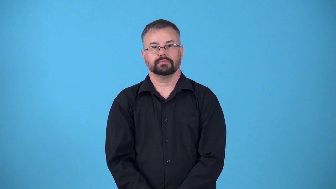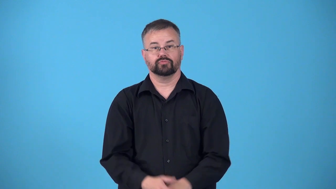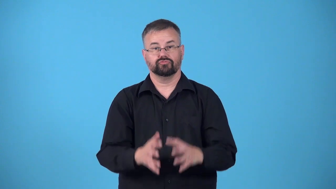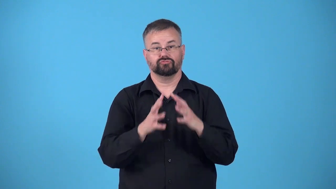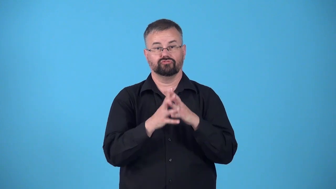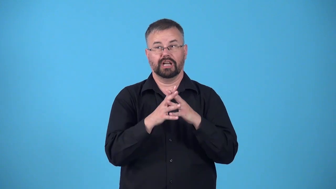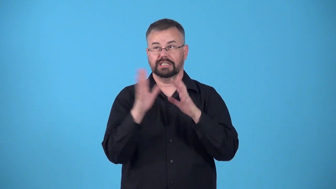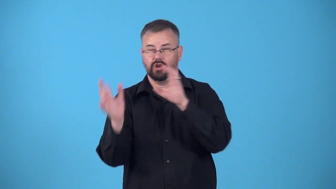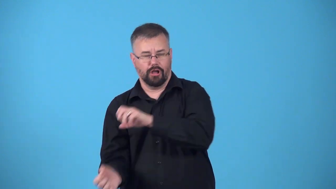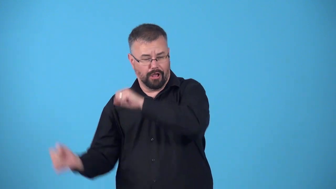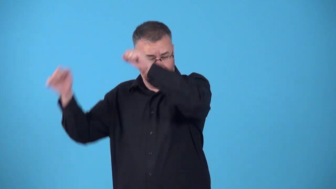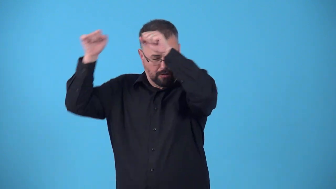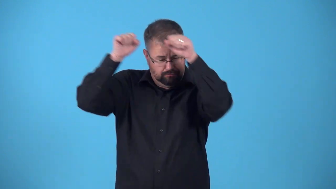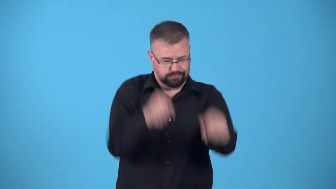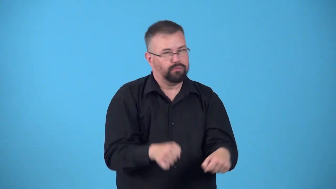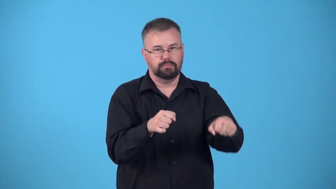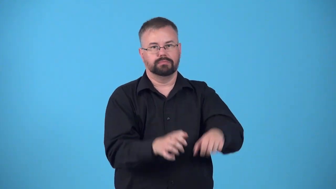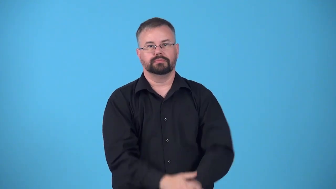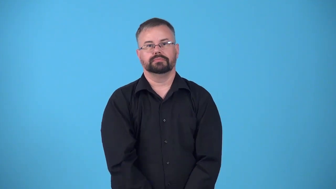throw